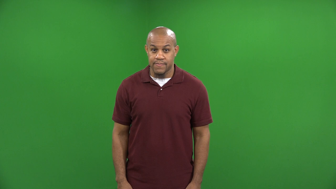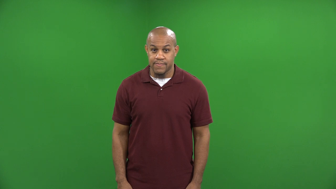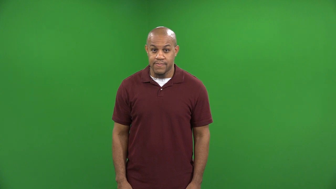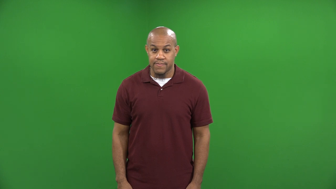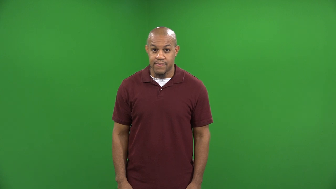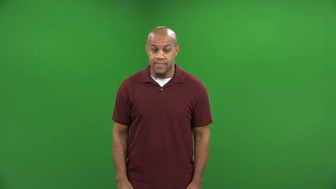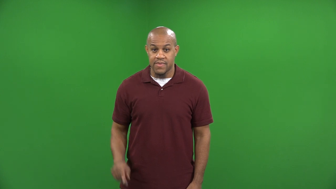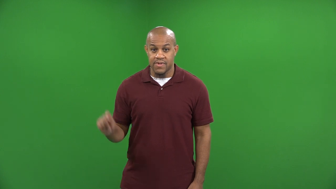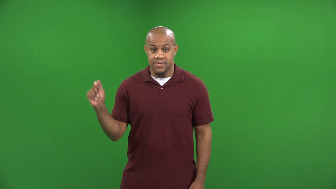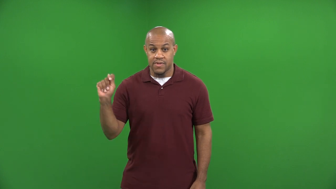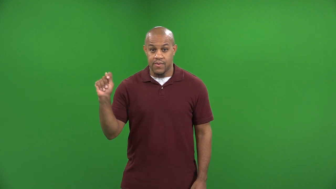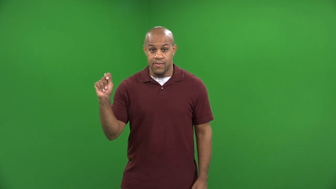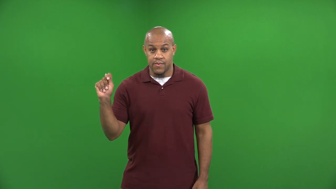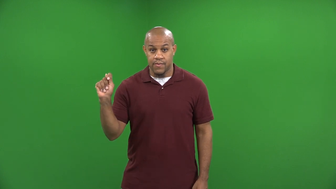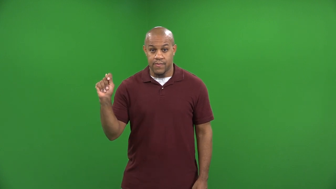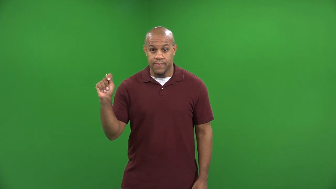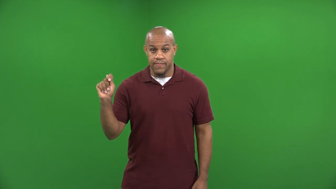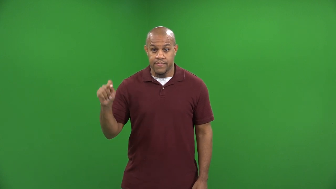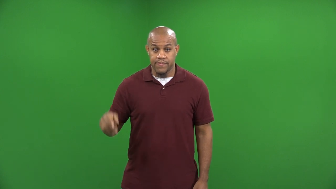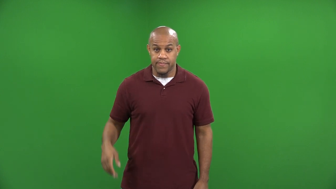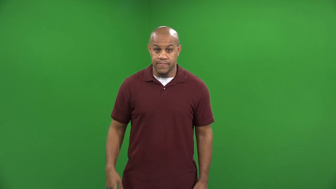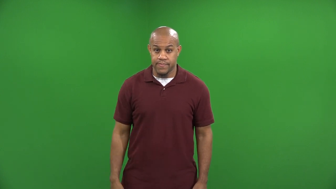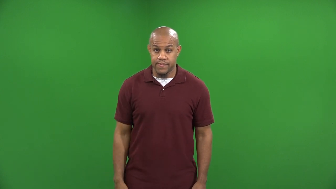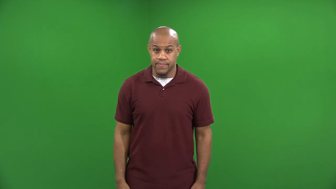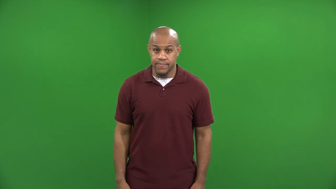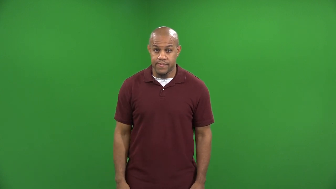Tackle-football position